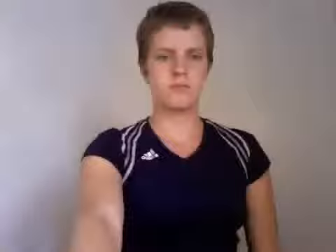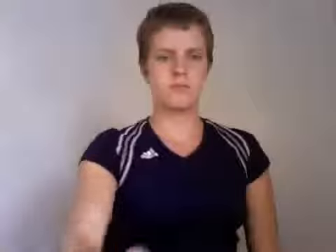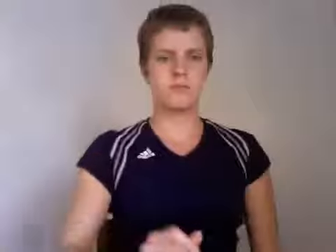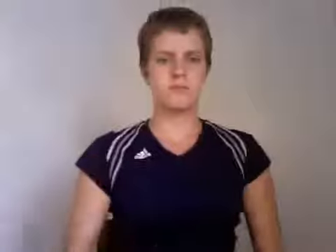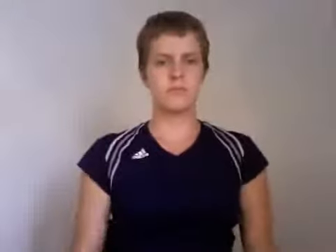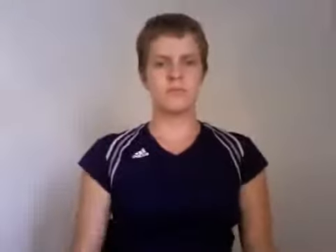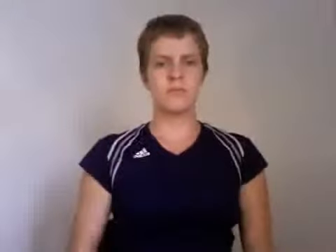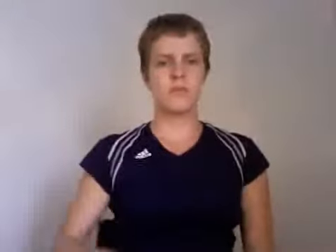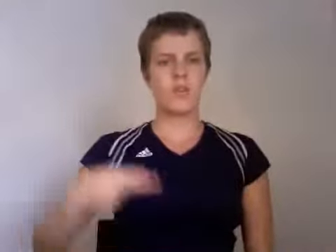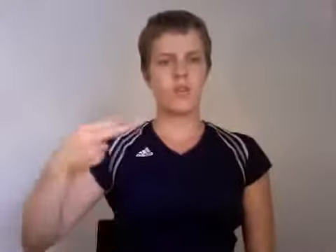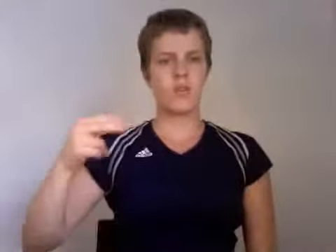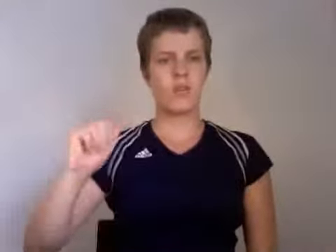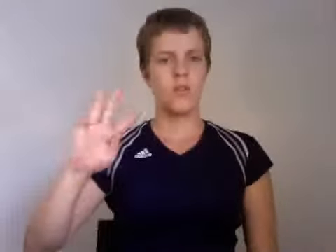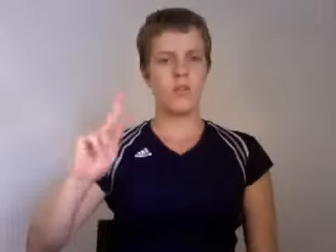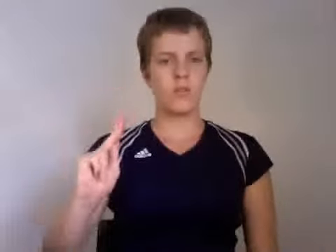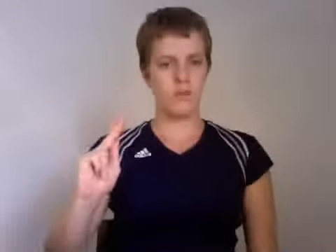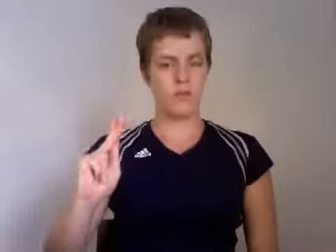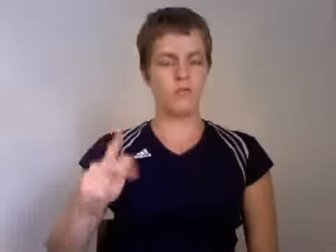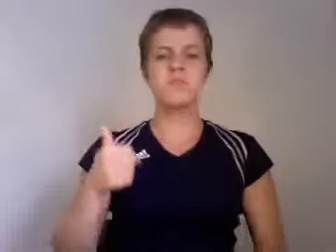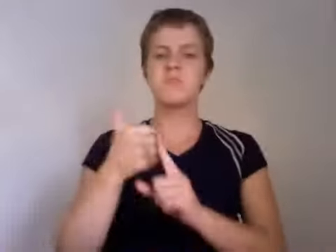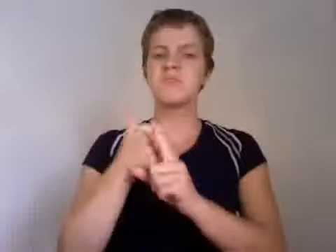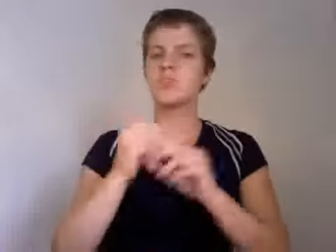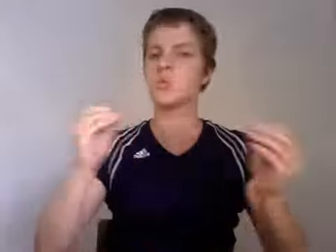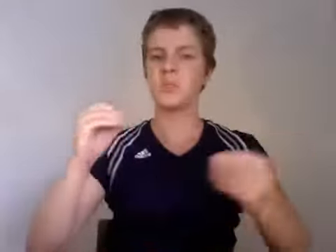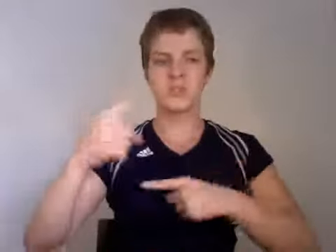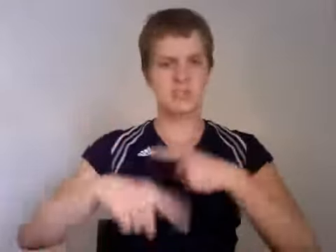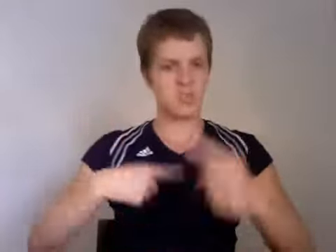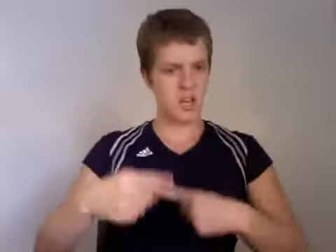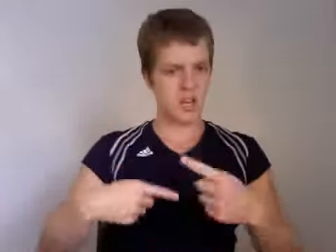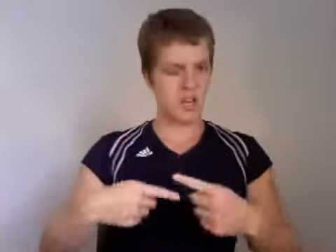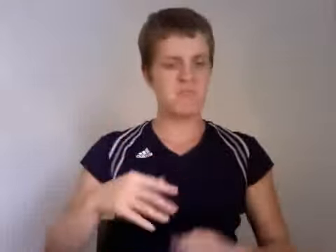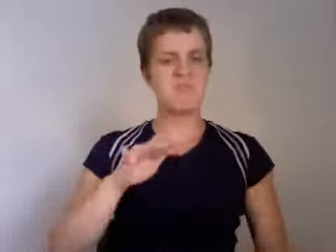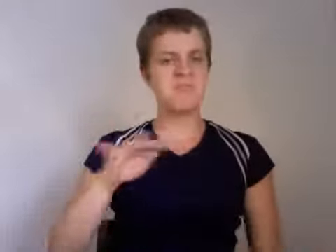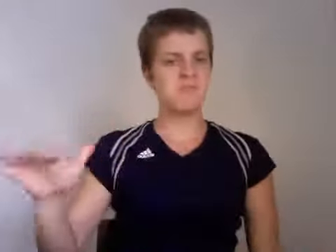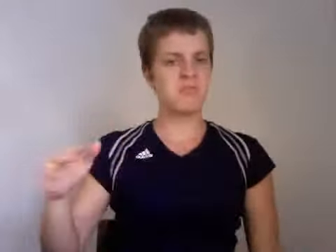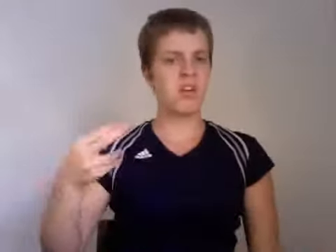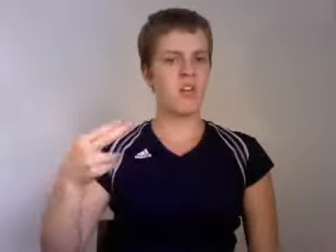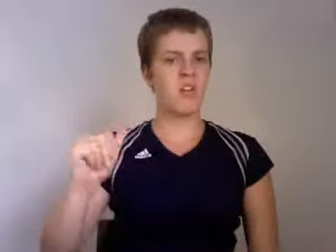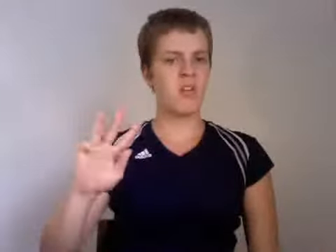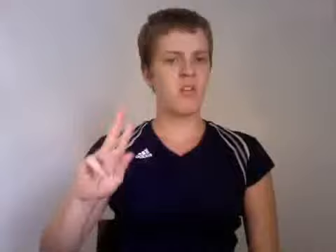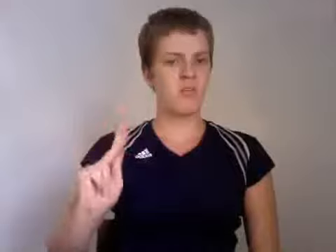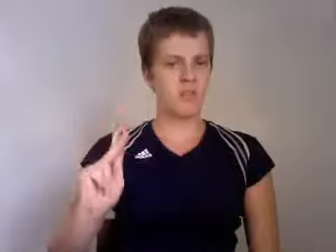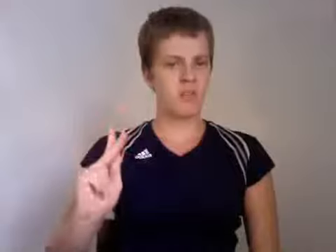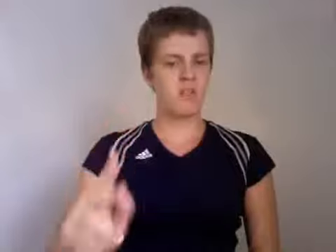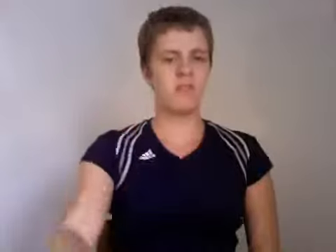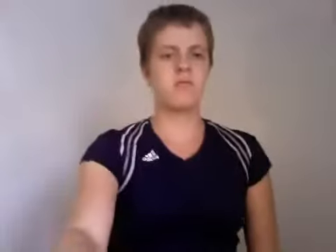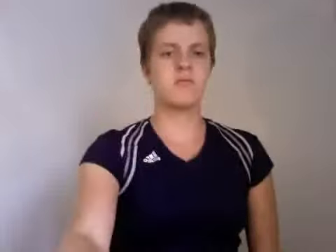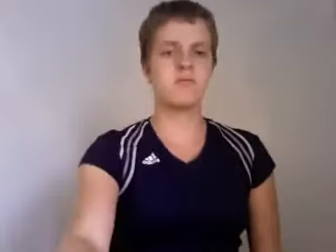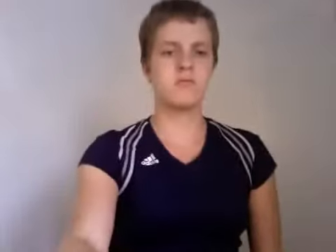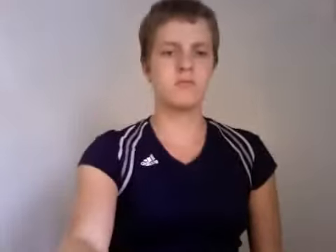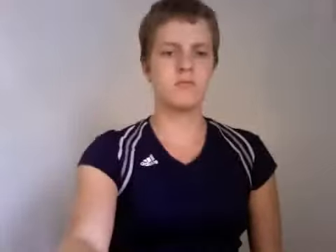Hawk